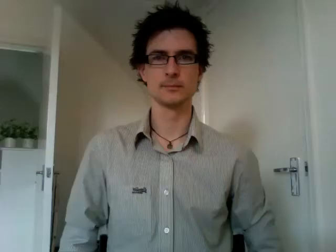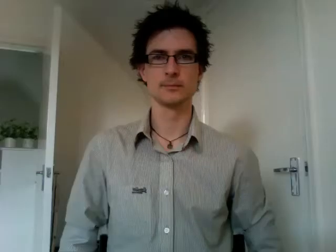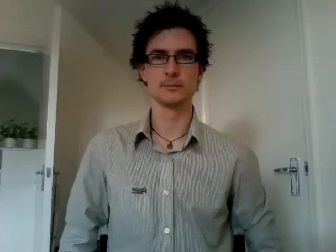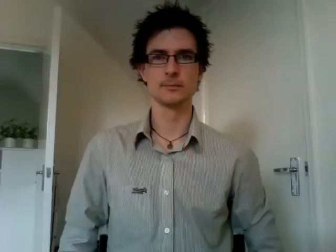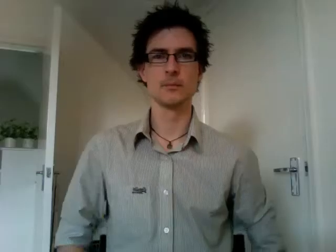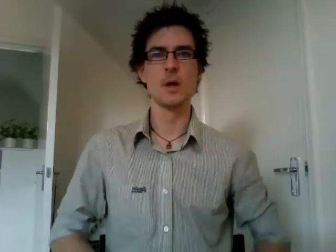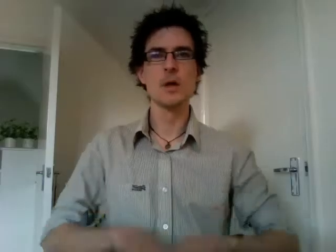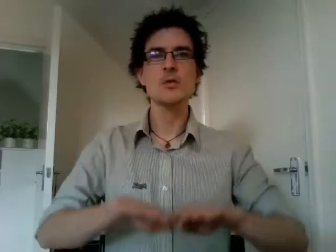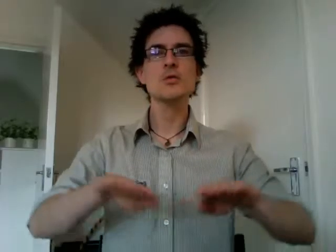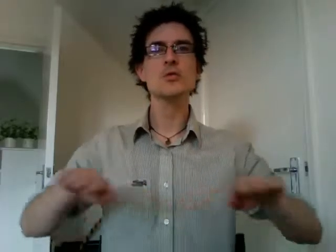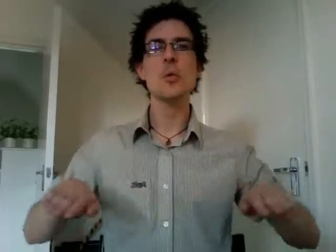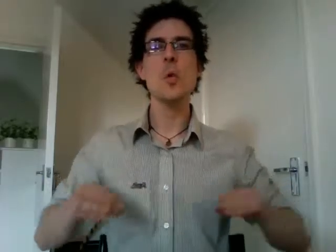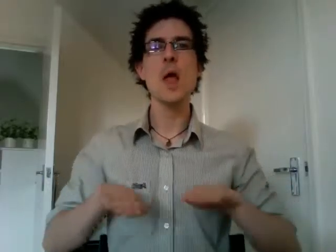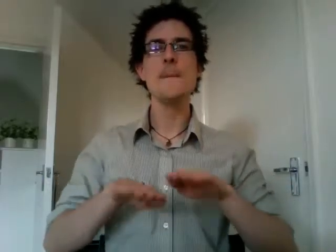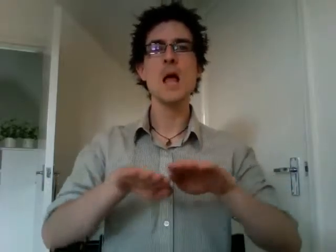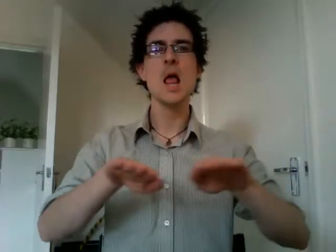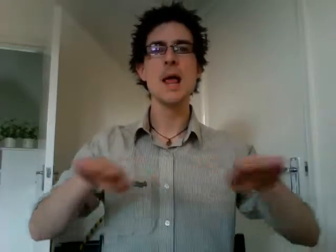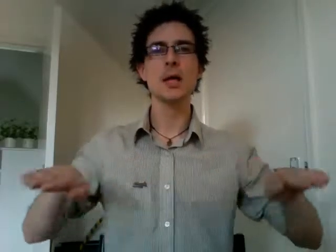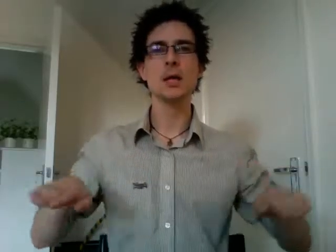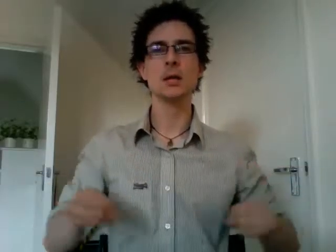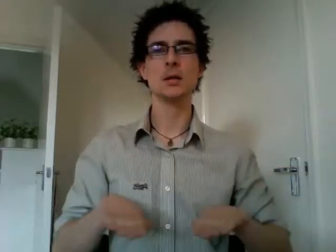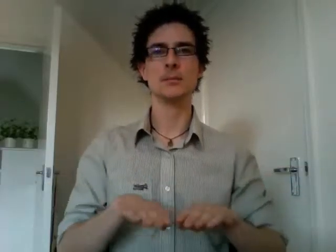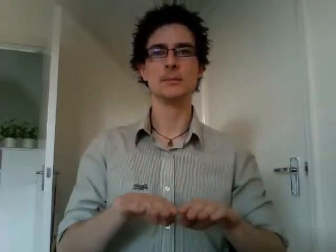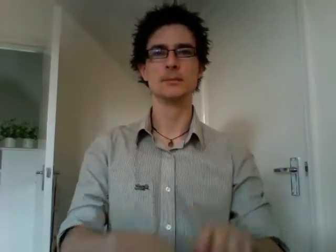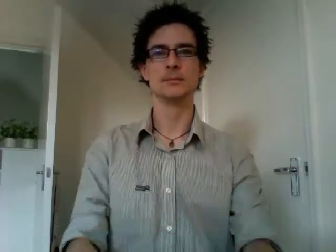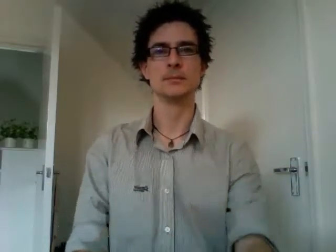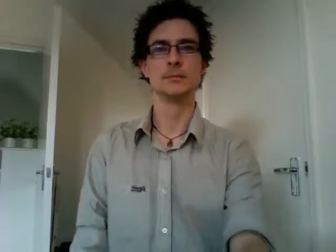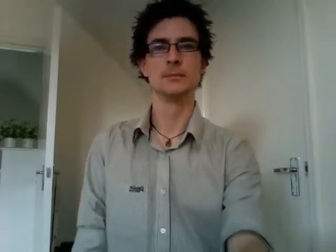swimming